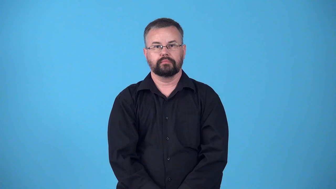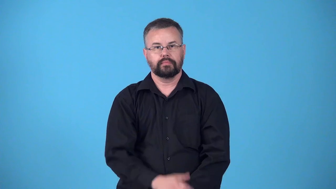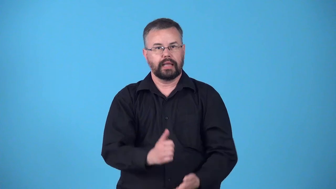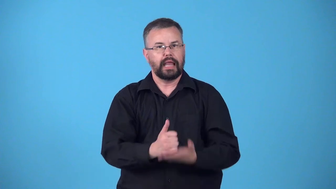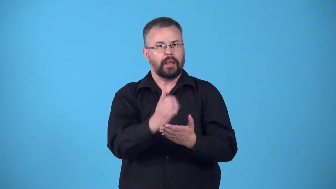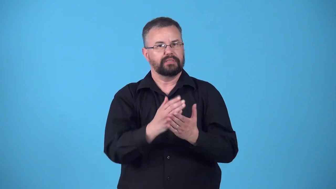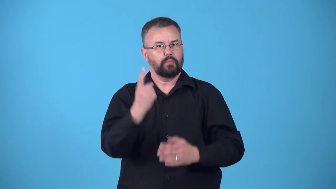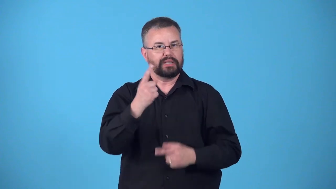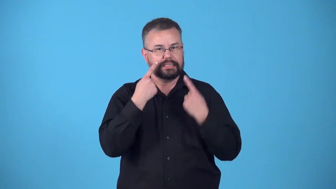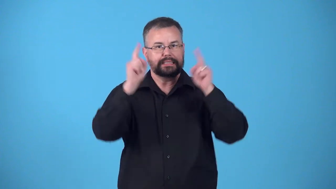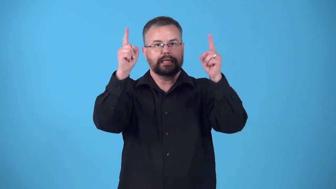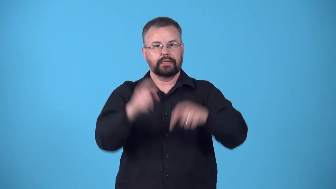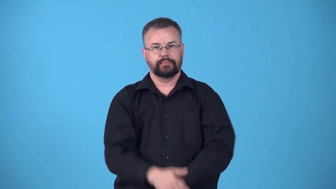give someone a leg up